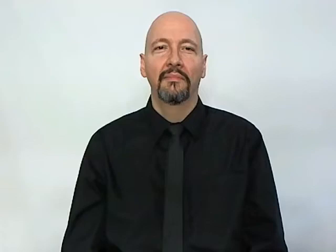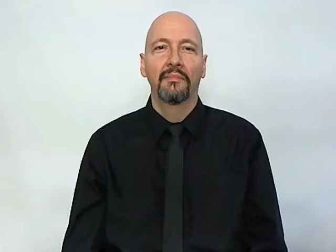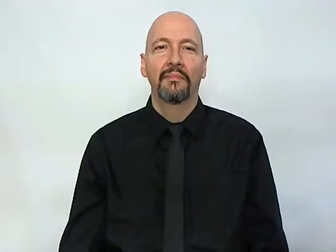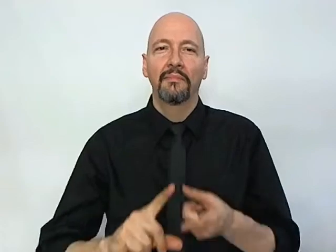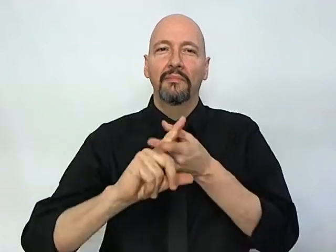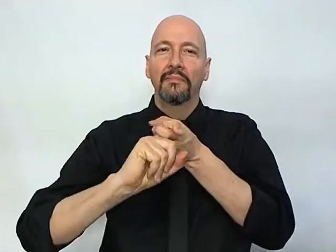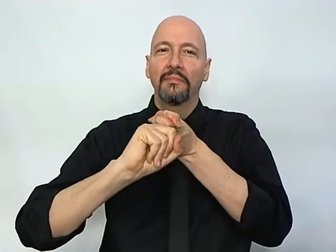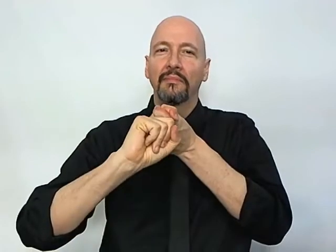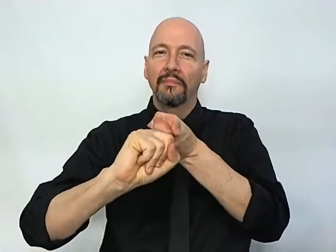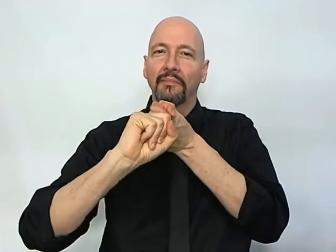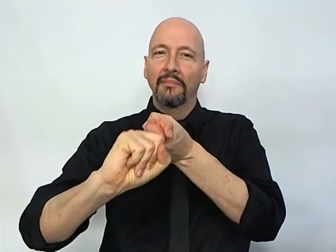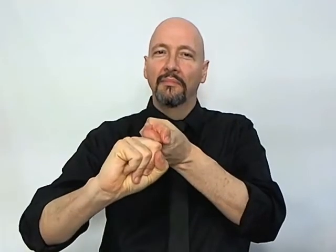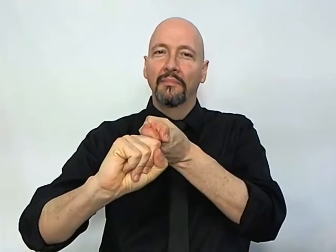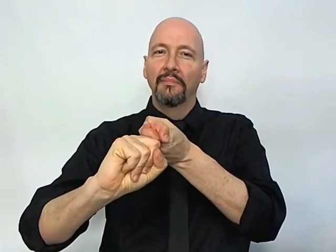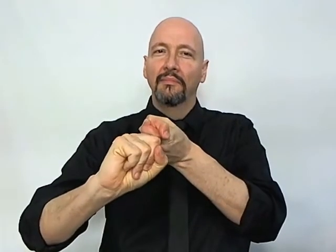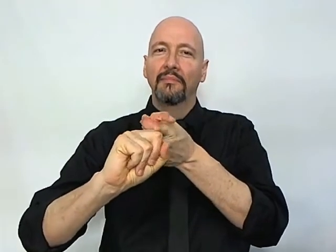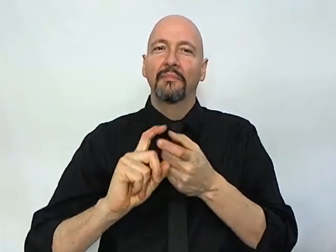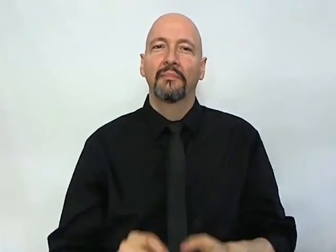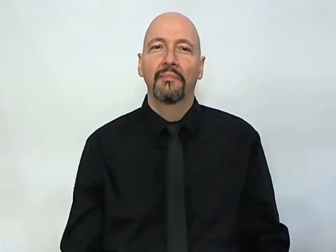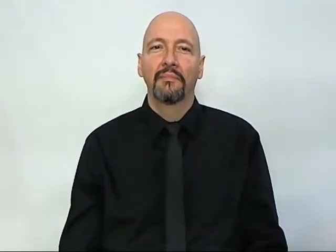BEST FRIEND